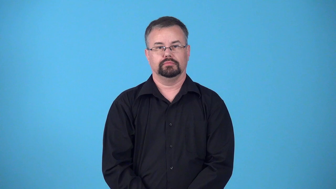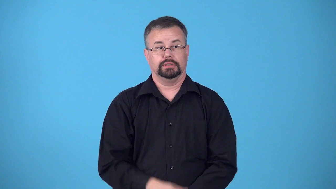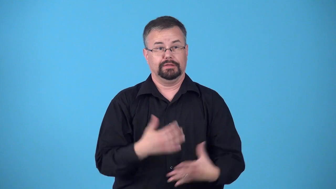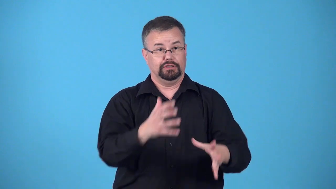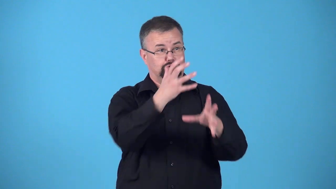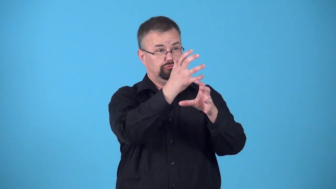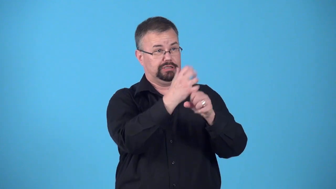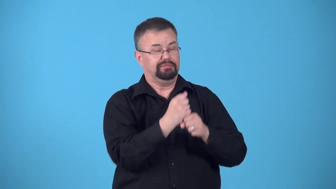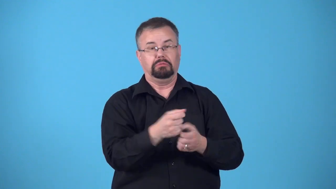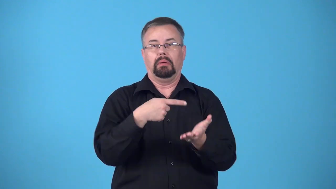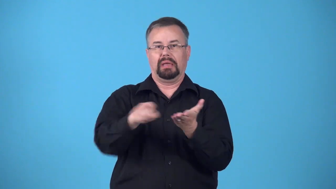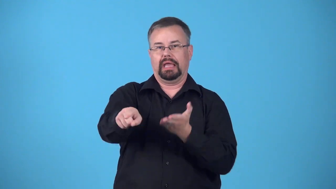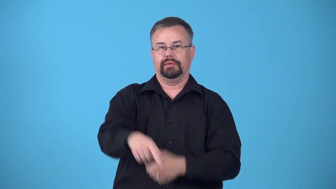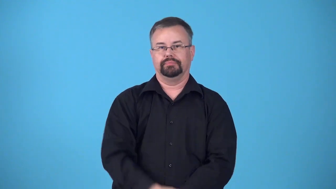pay as you go